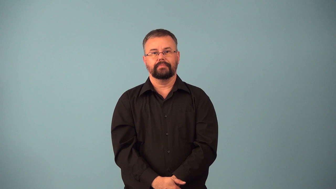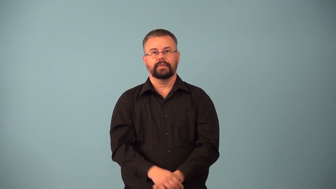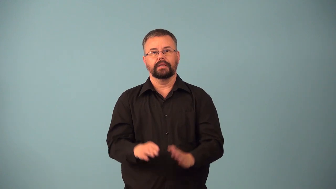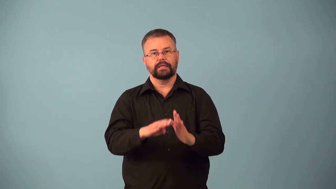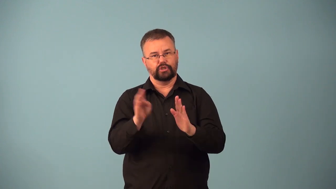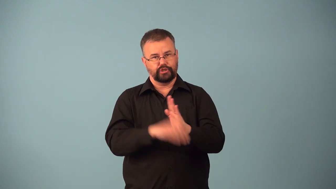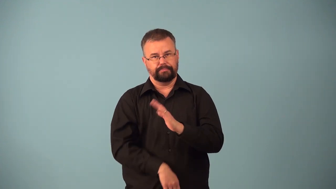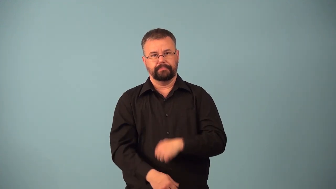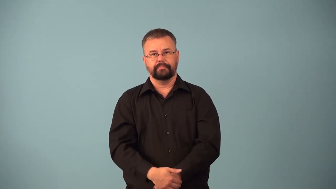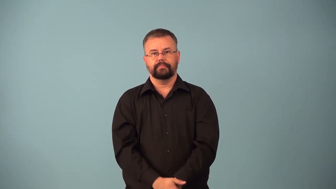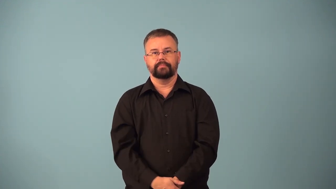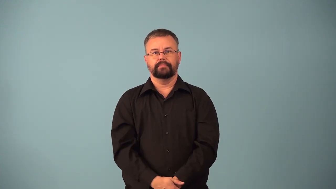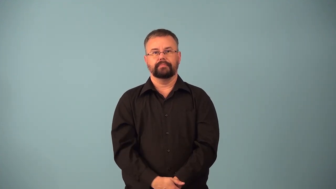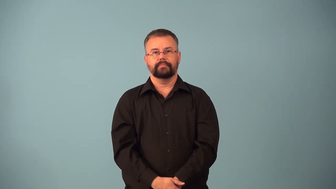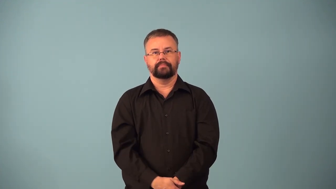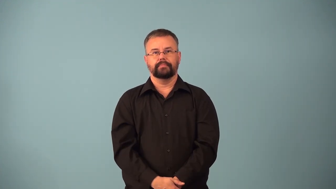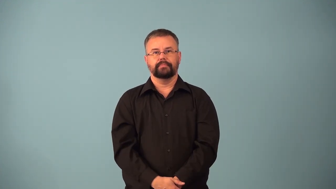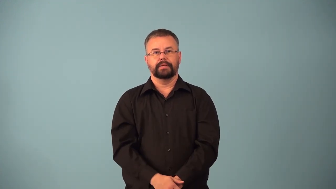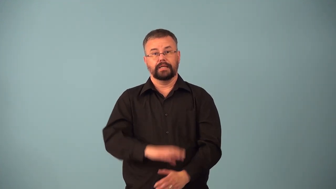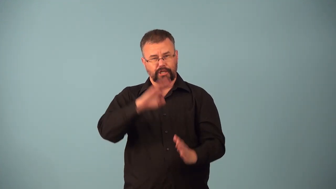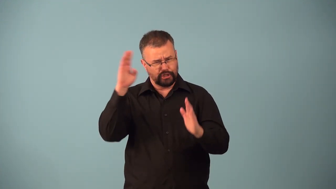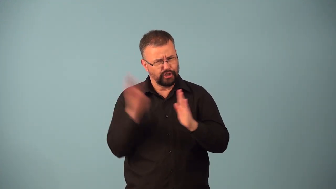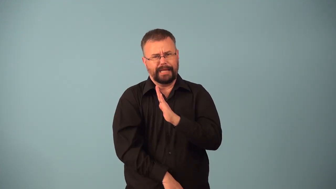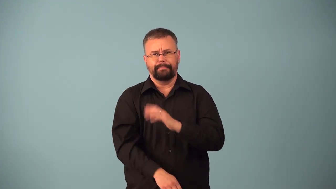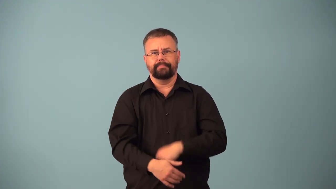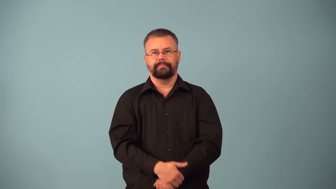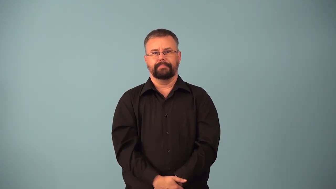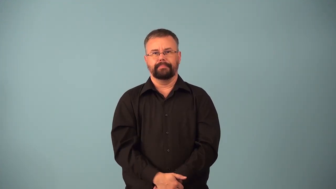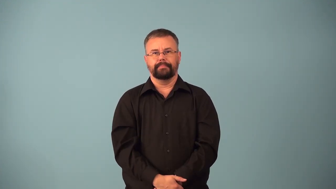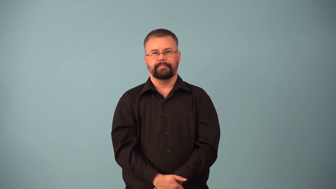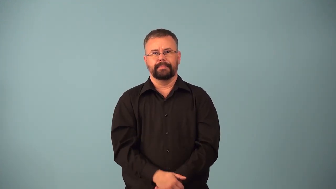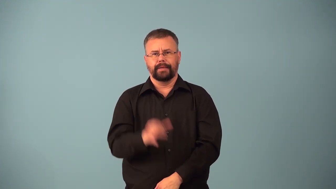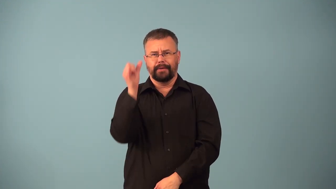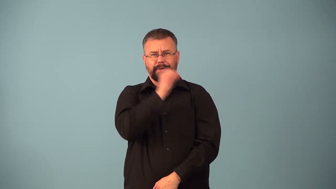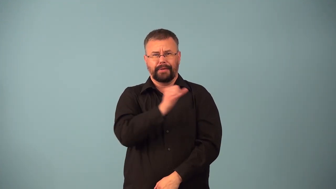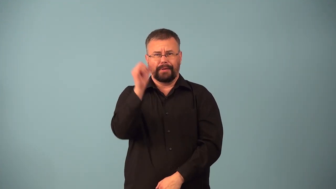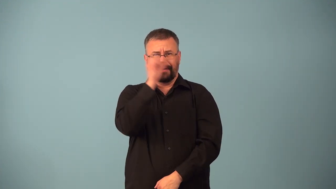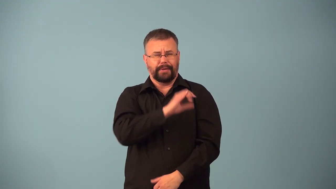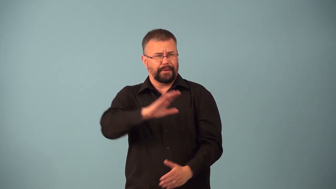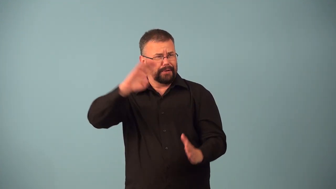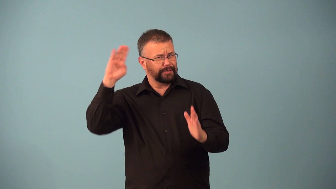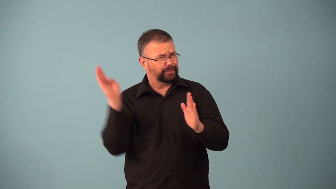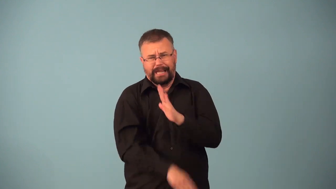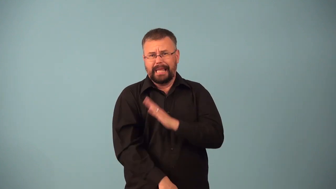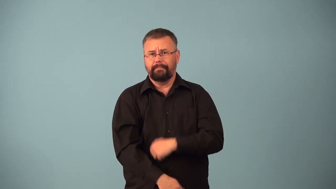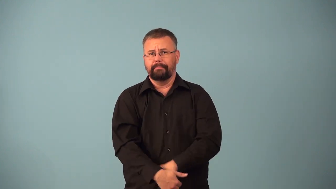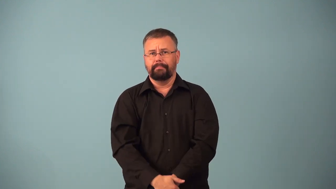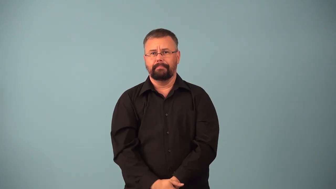cheap